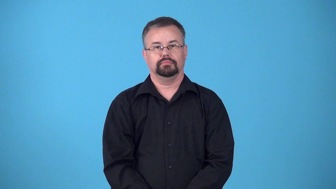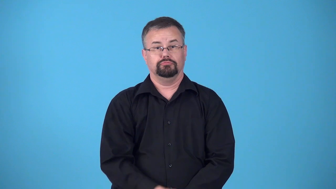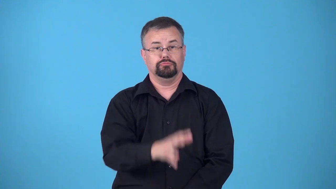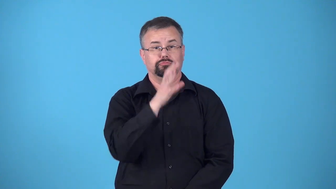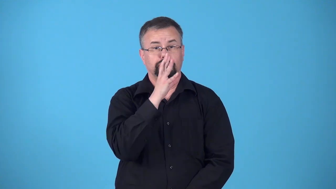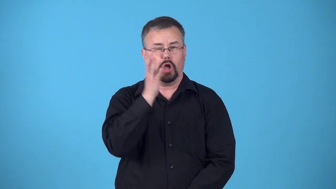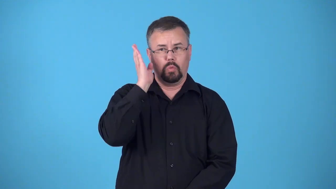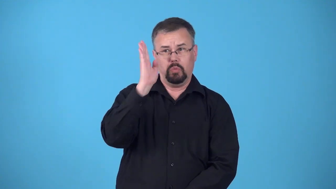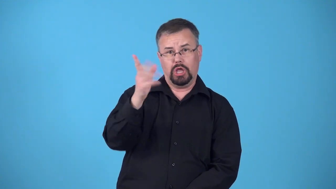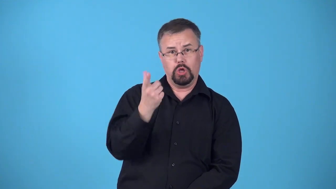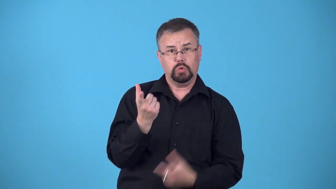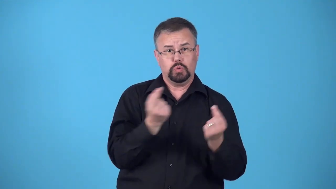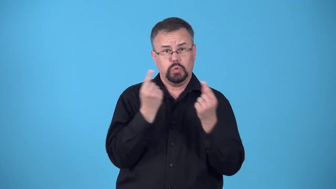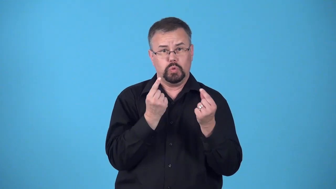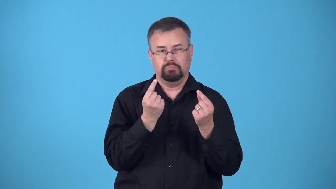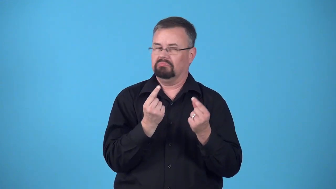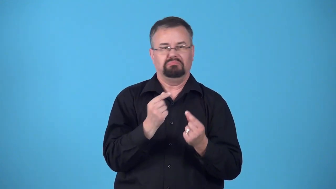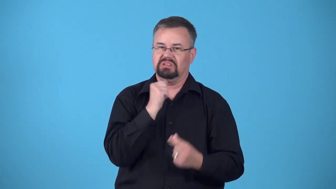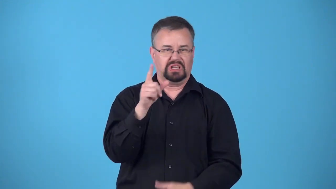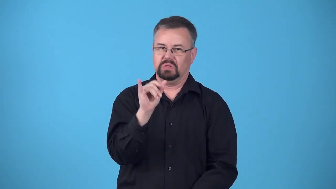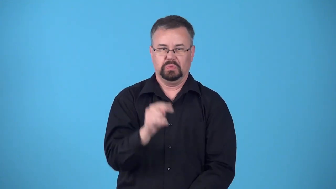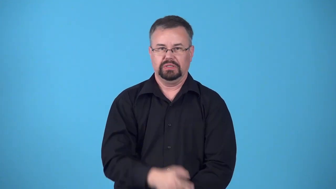pay lip service